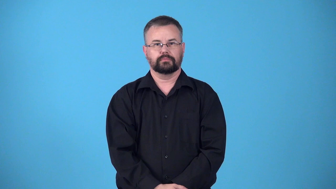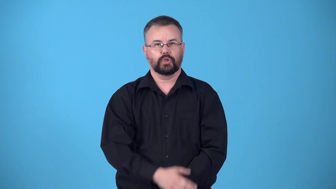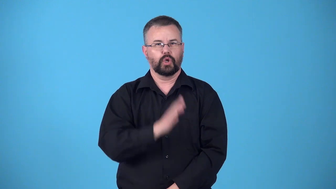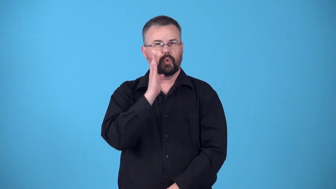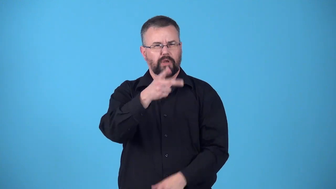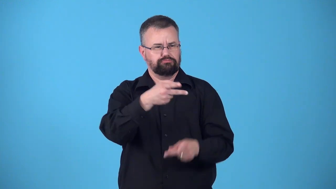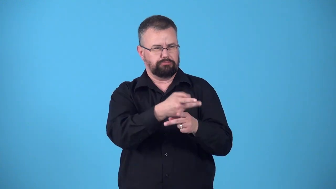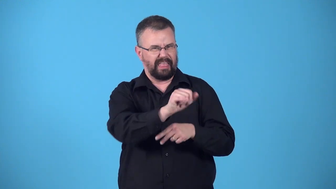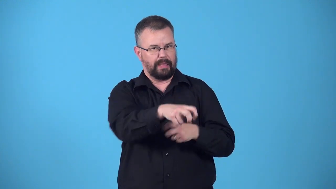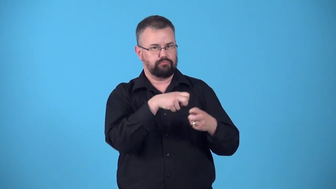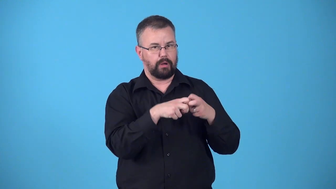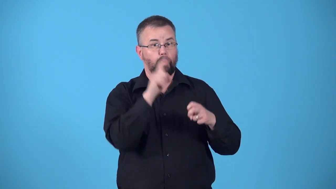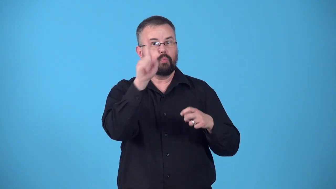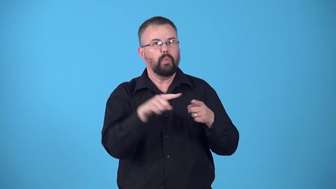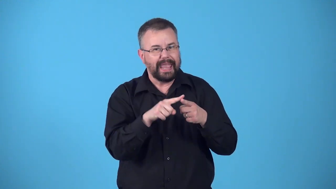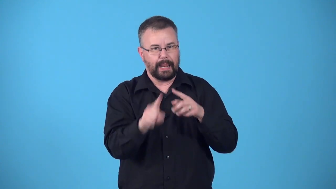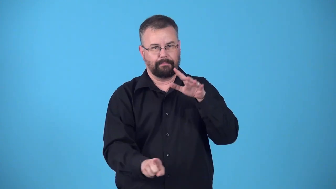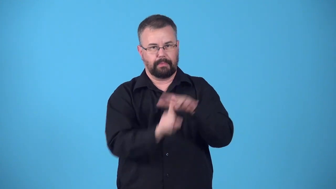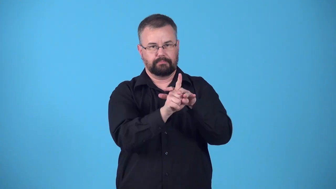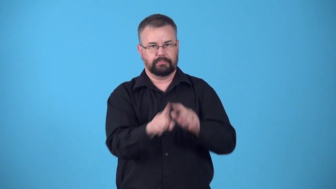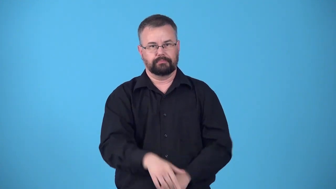cross that bridge when you come to it